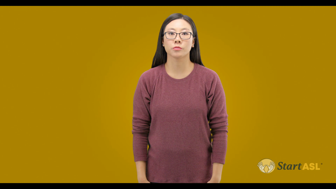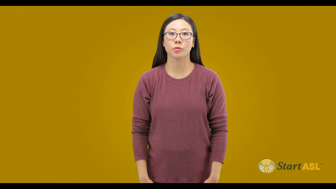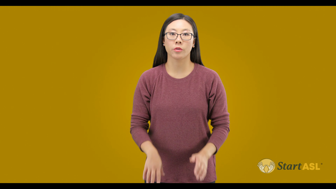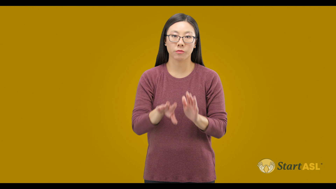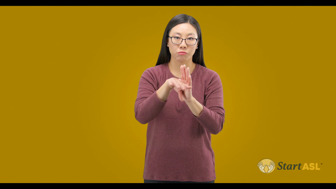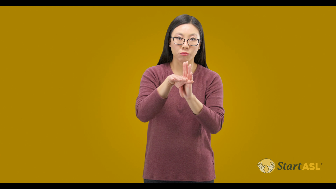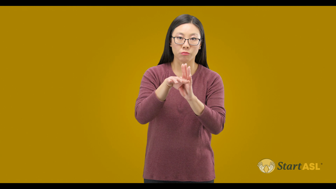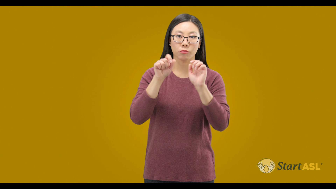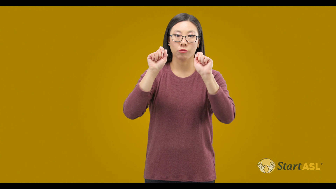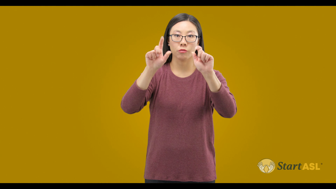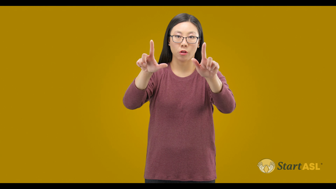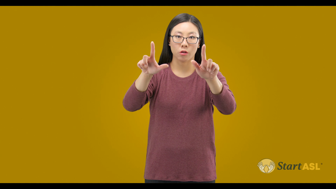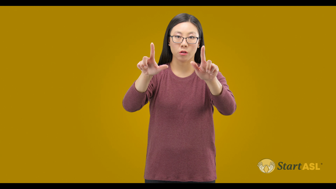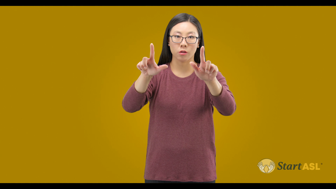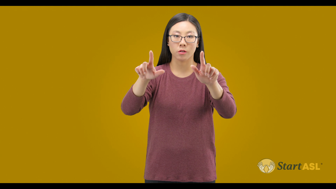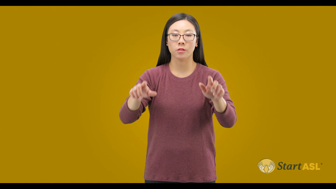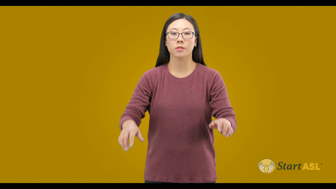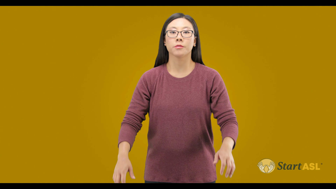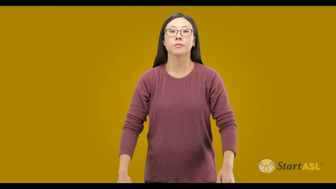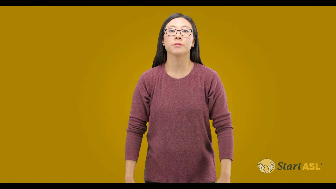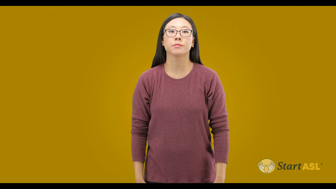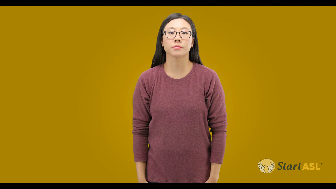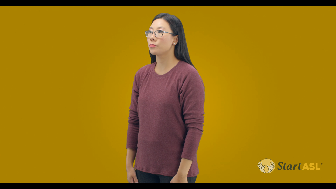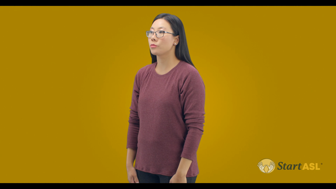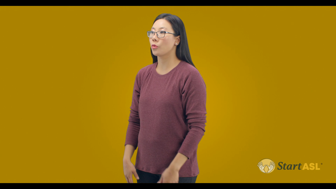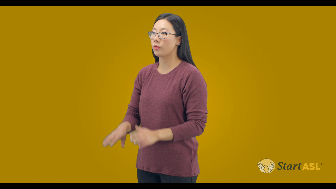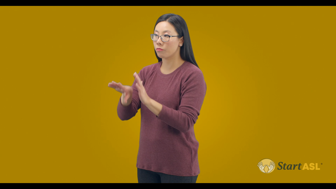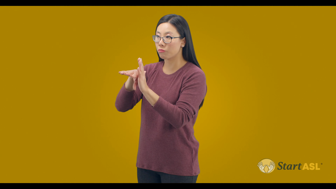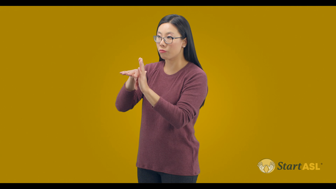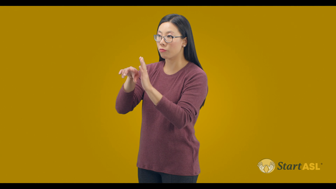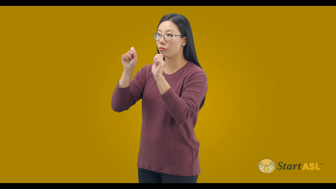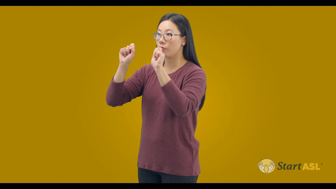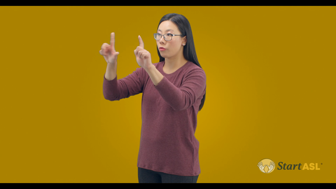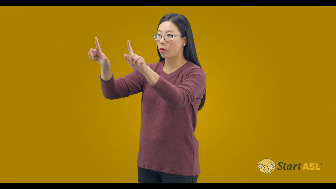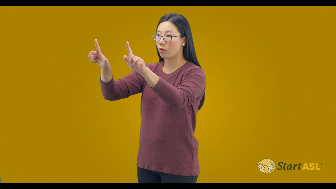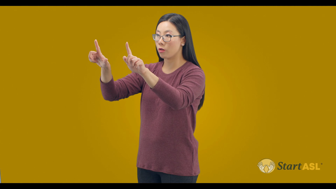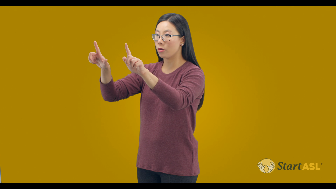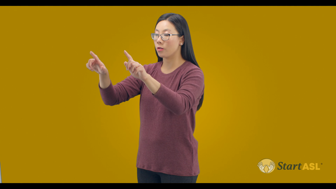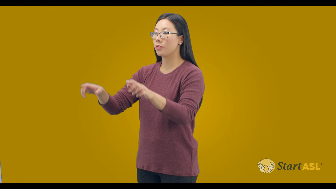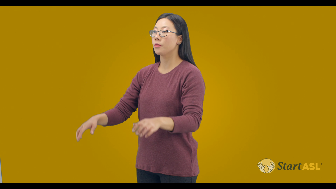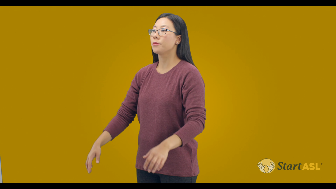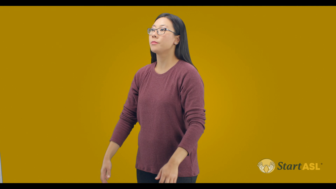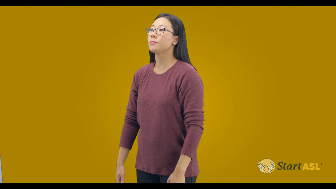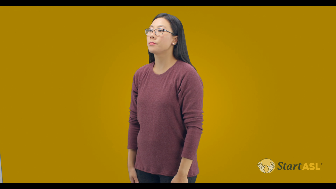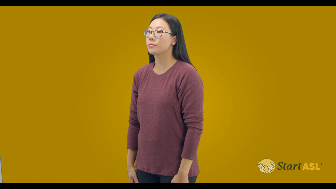vlog